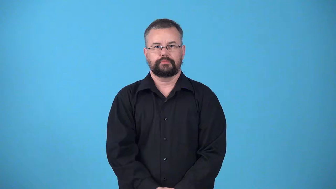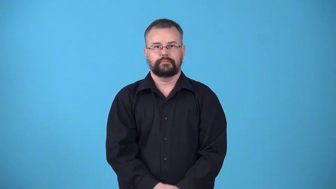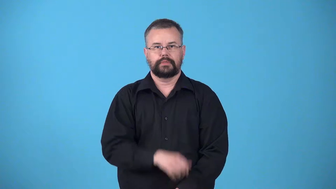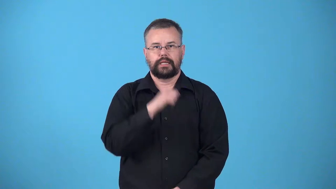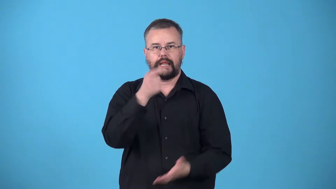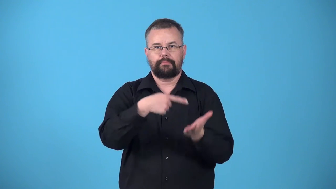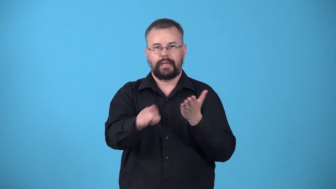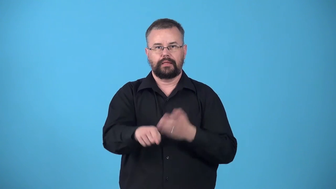unwaged-salary